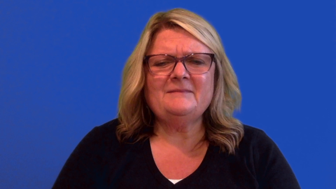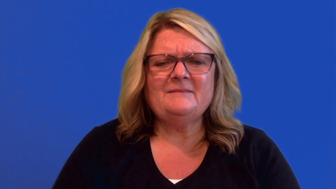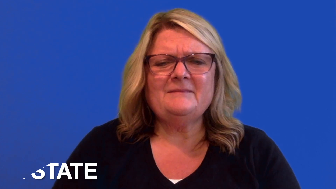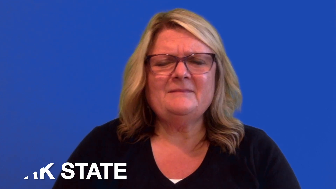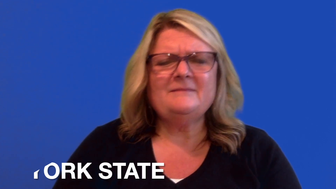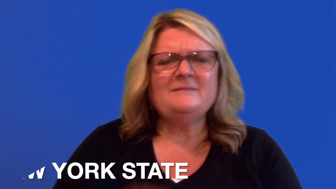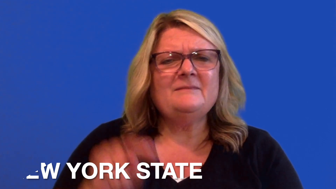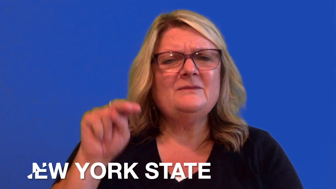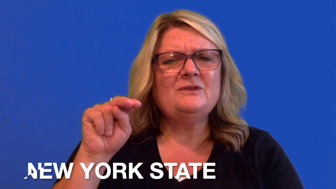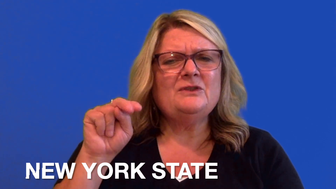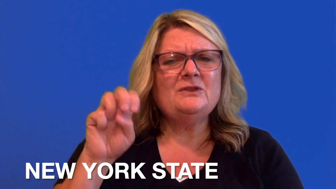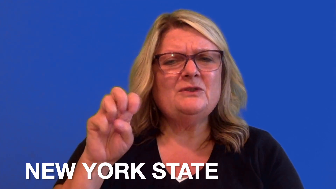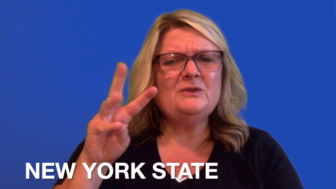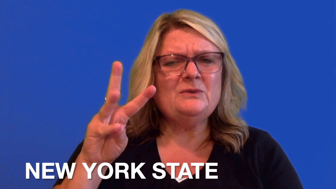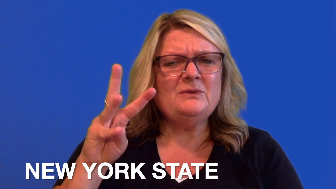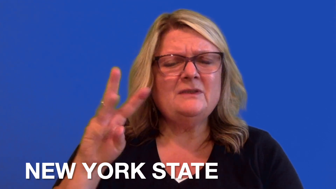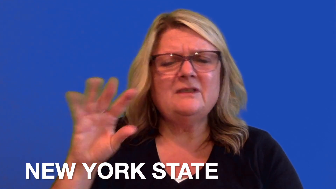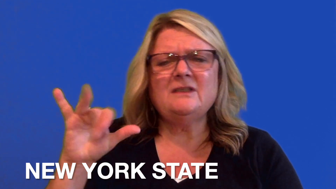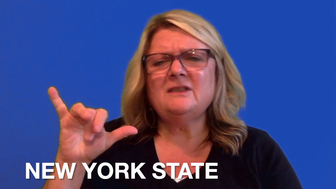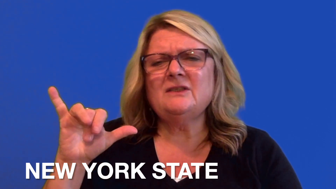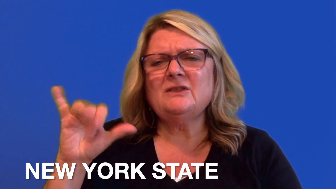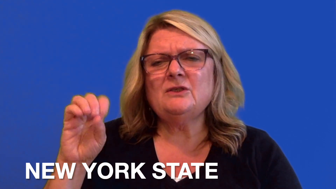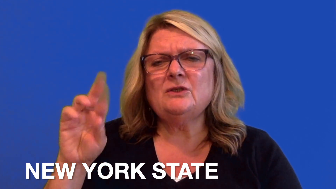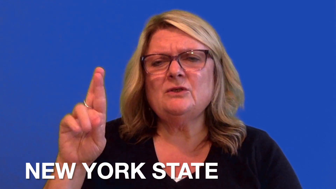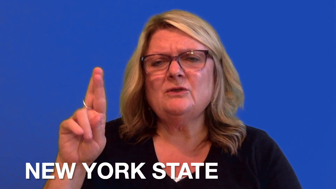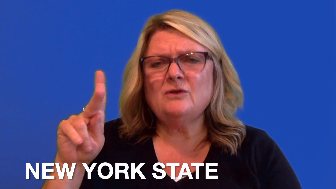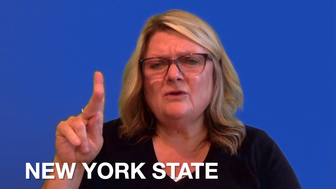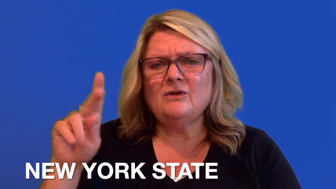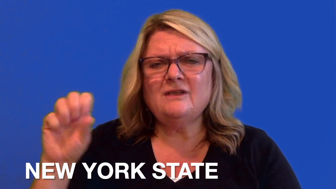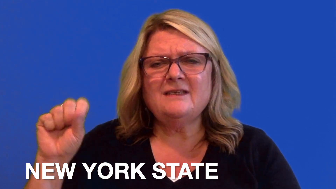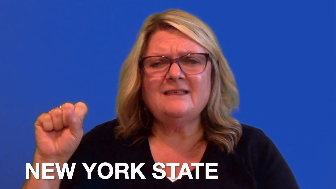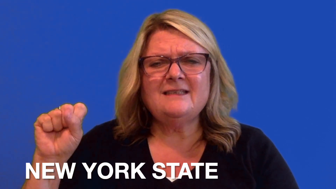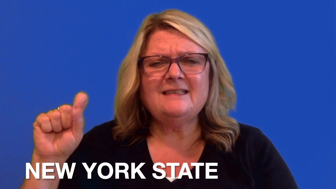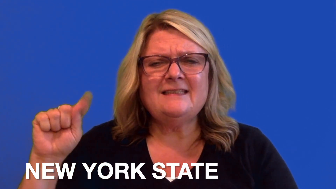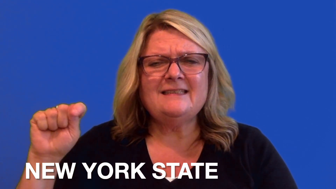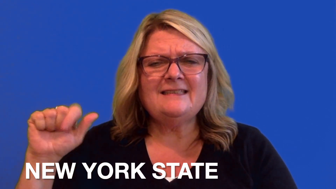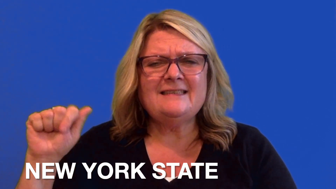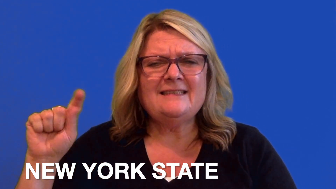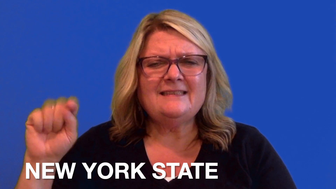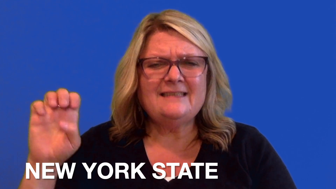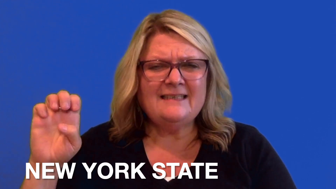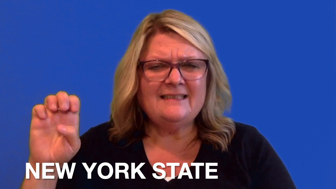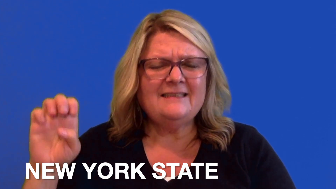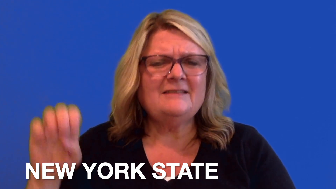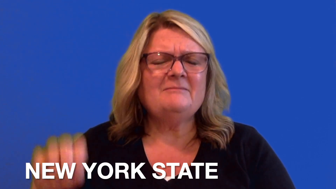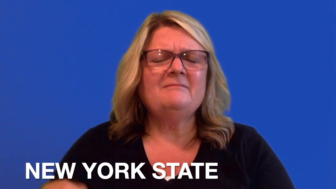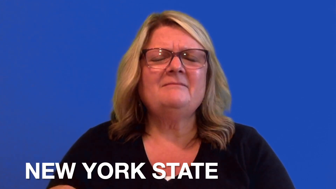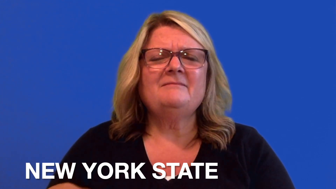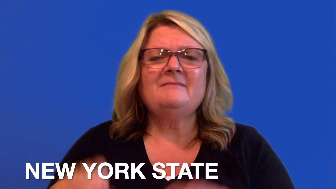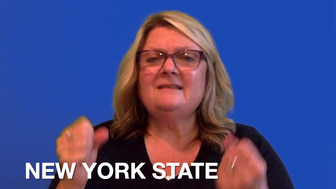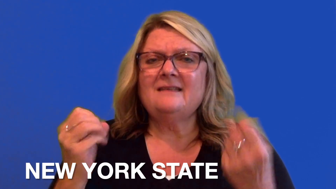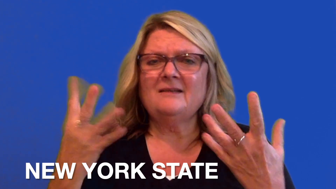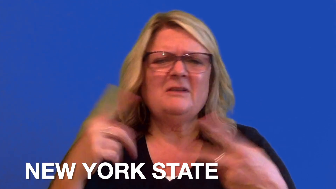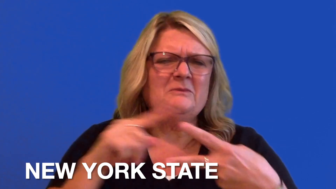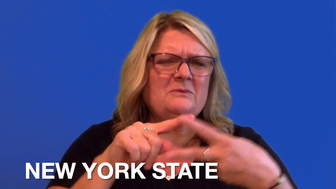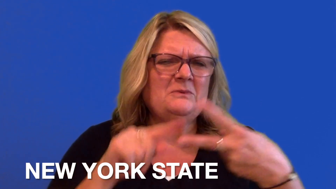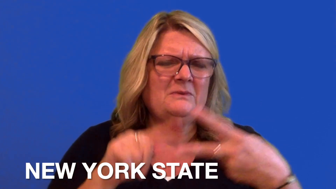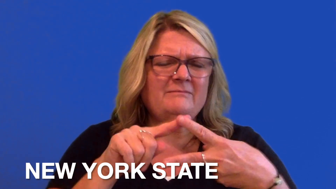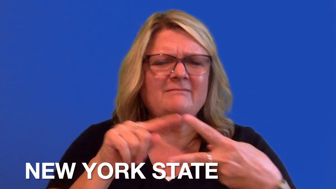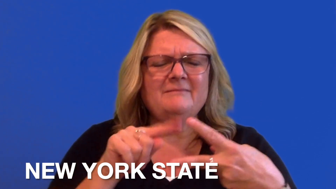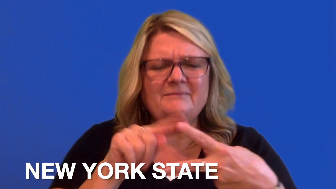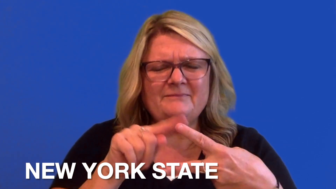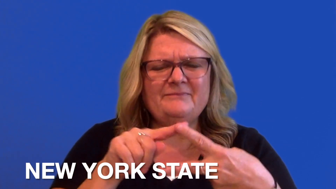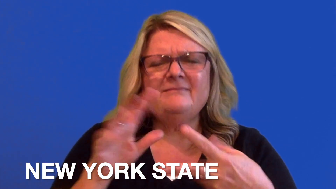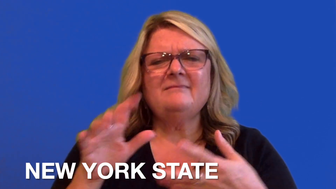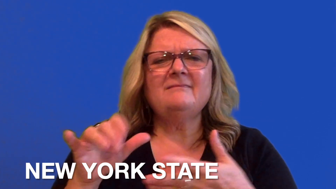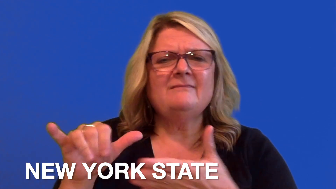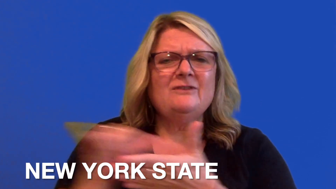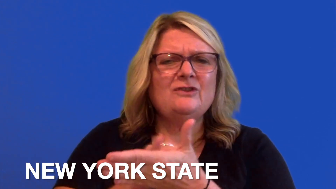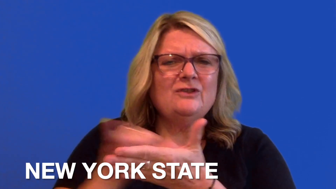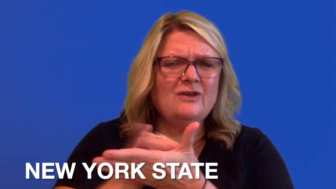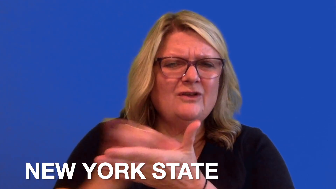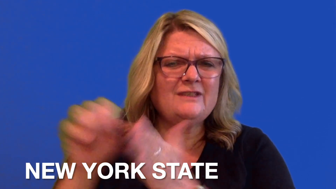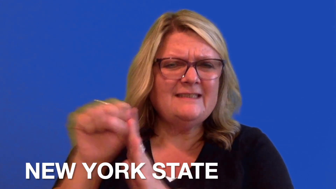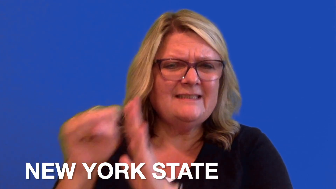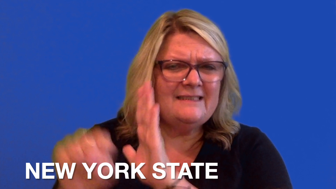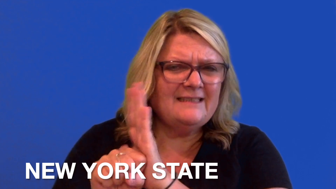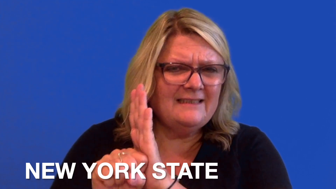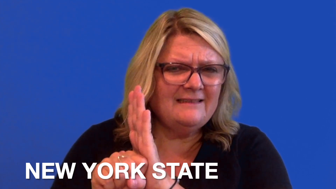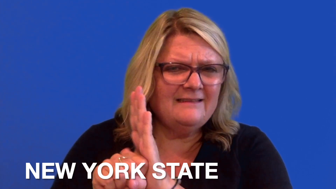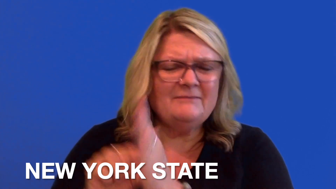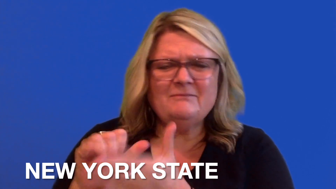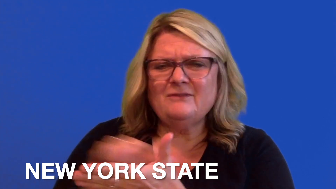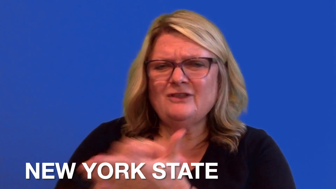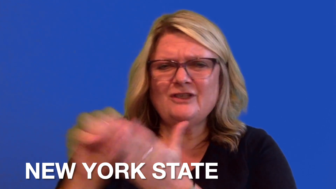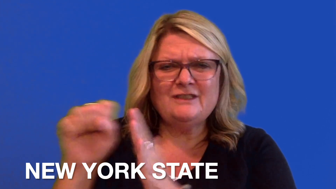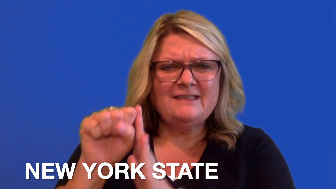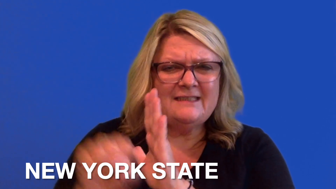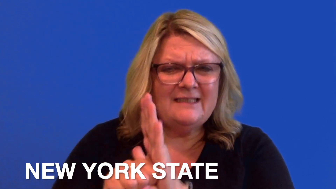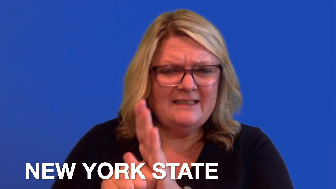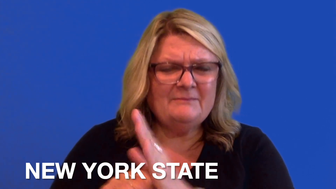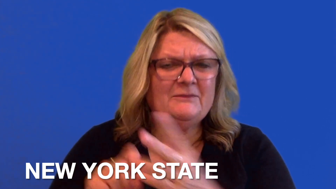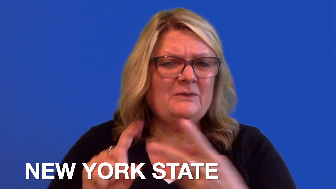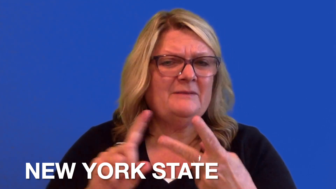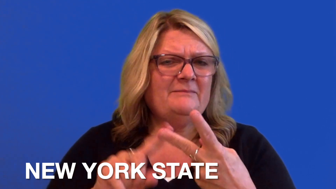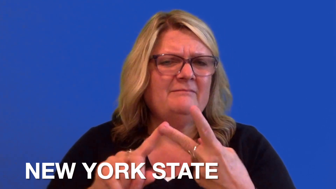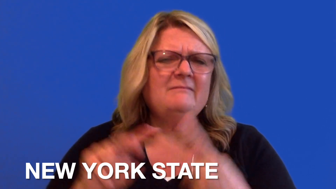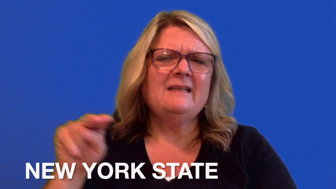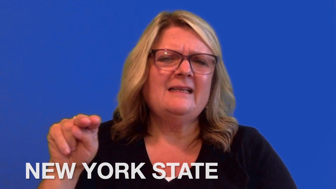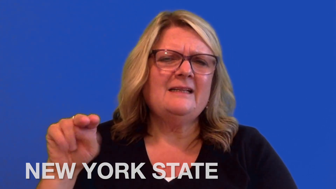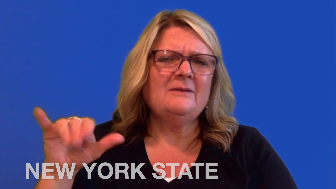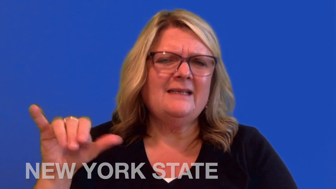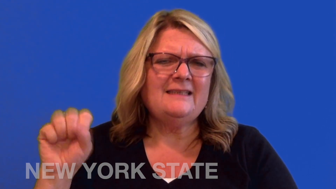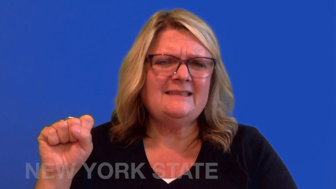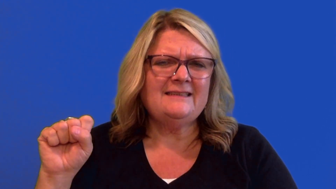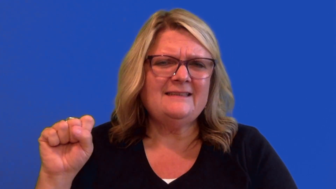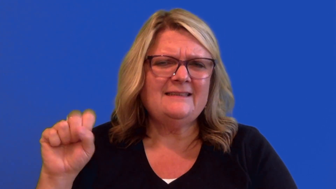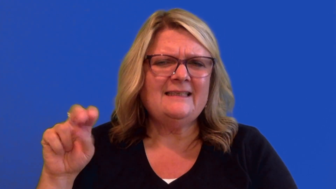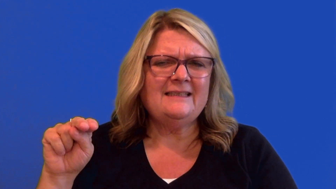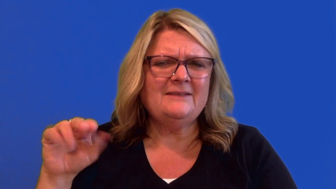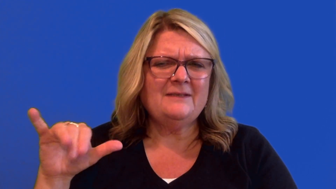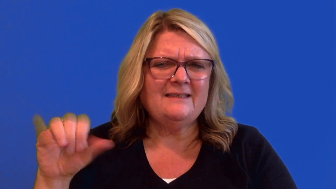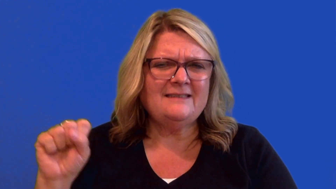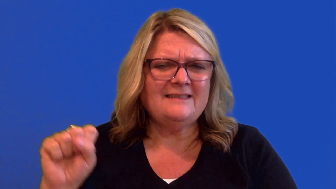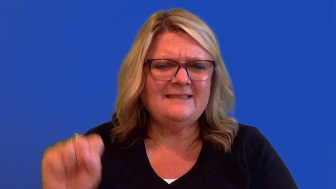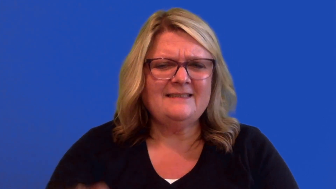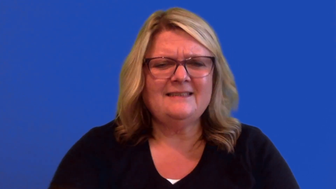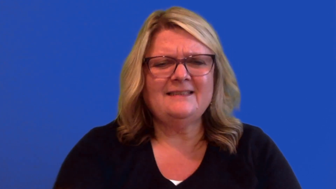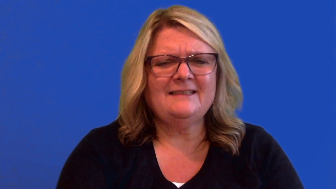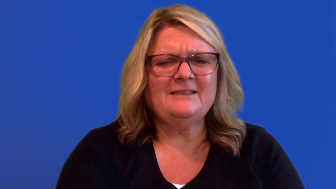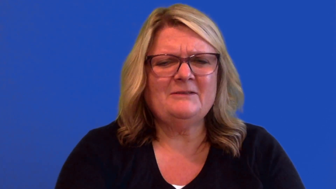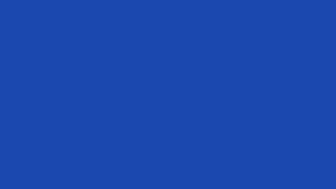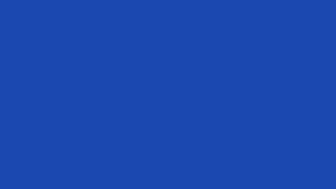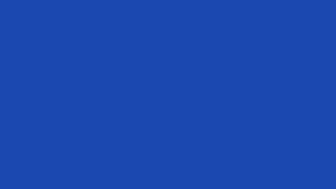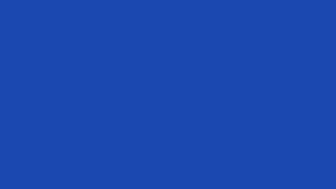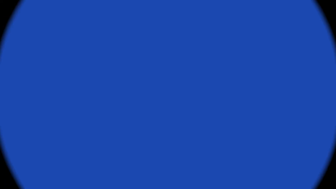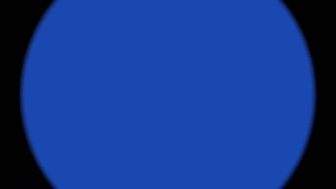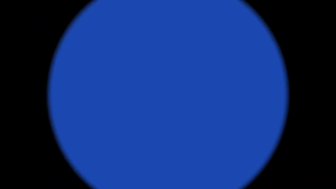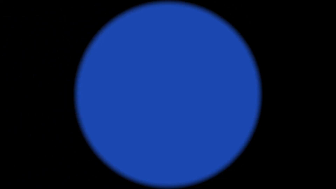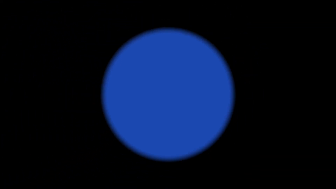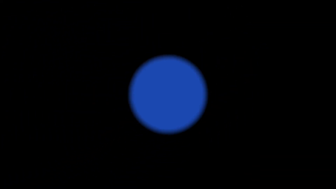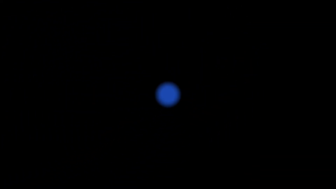NEW YORK STATE